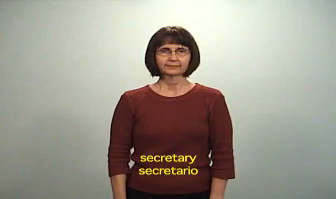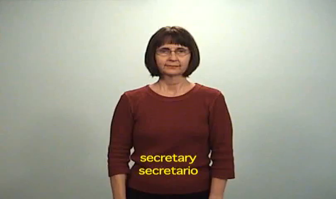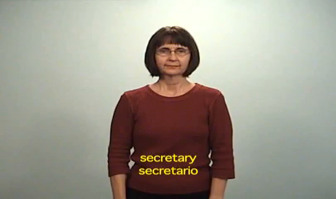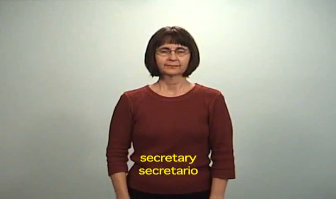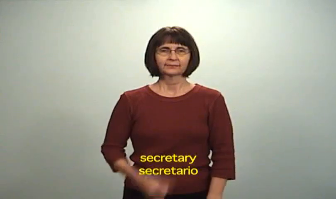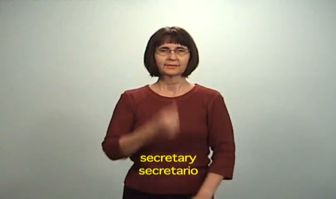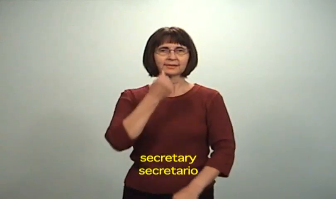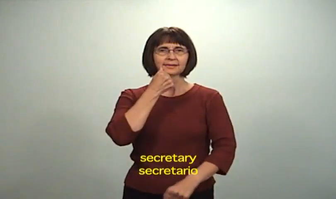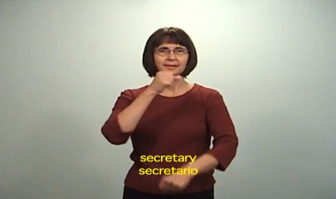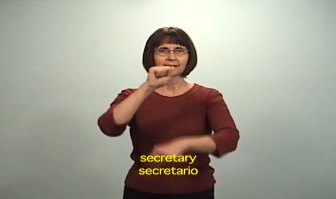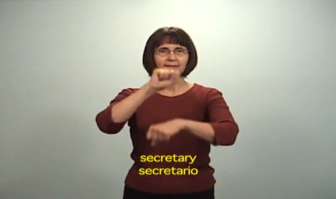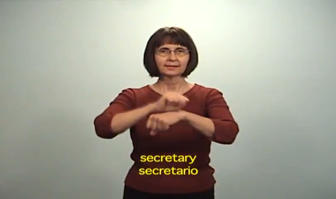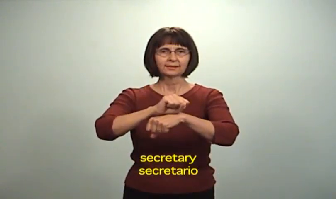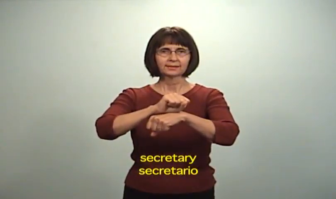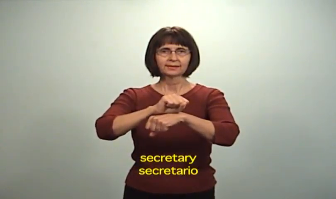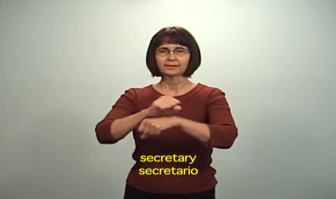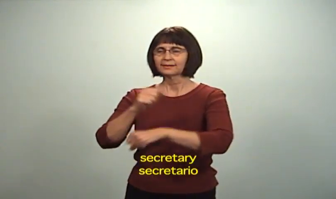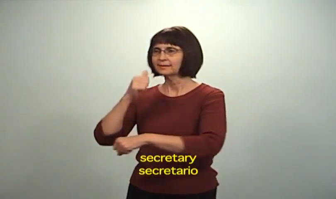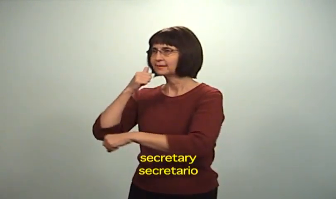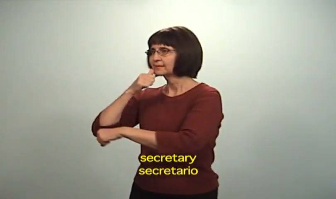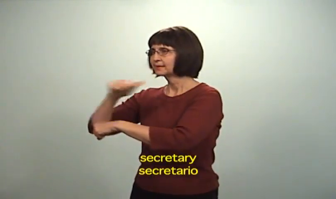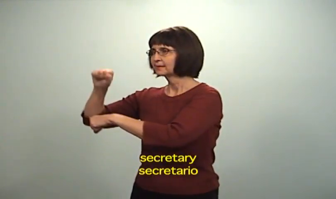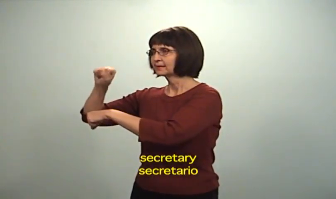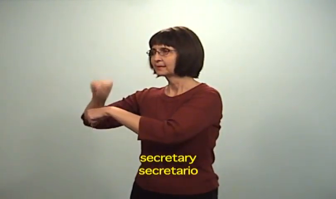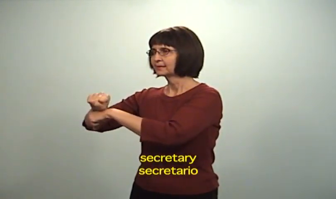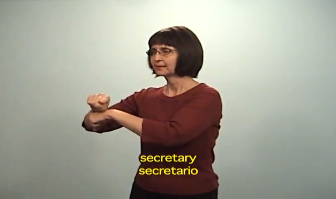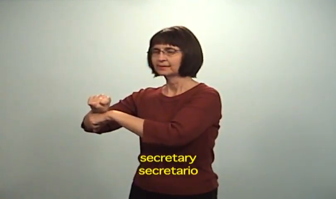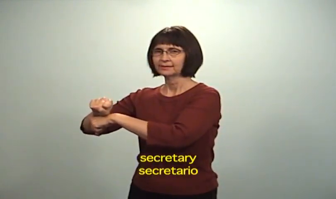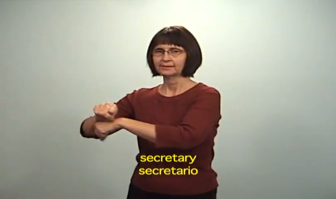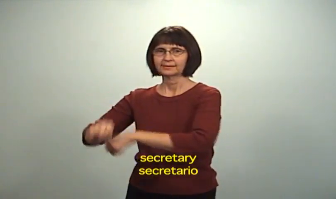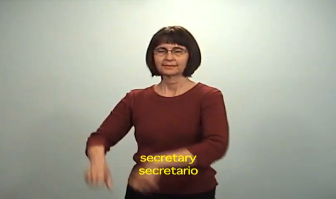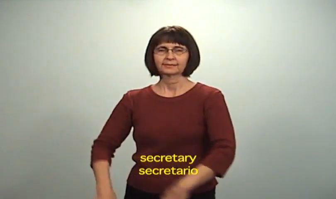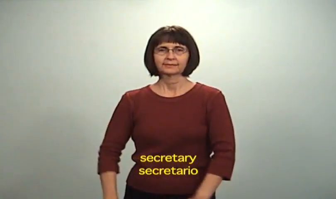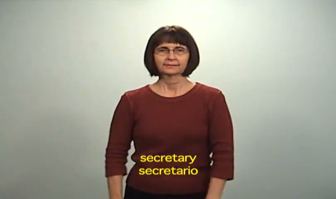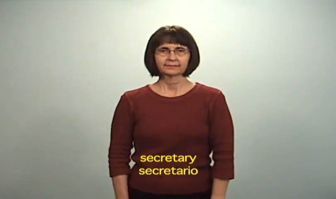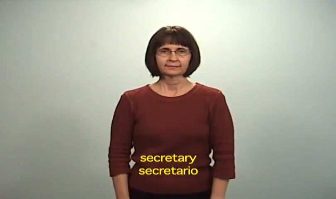Secretary